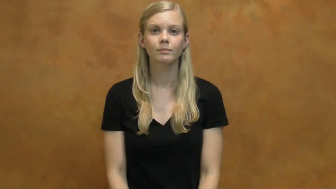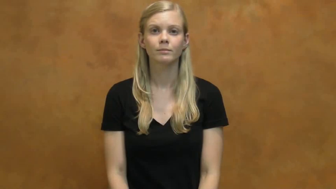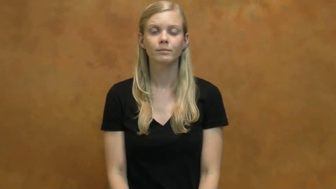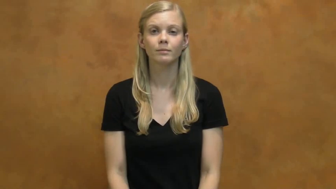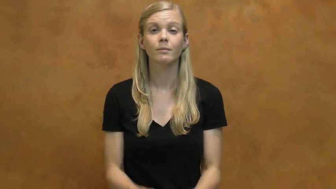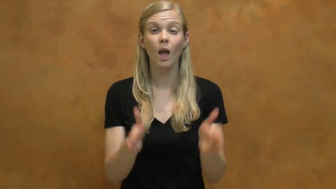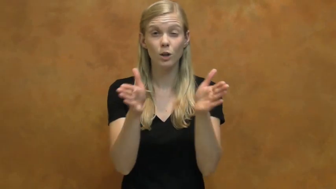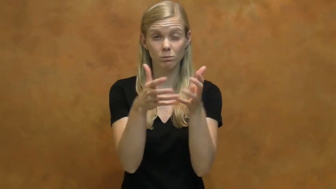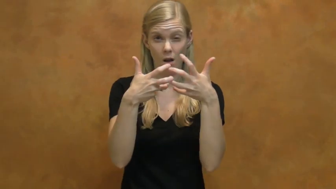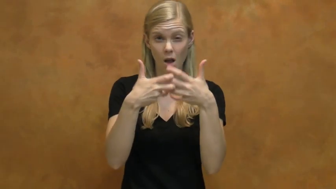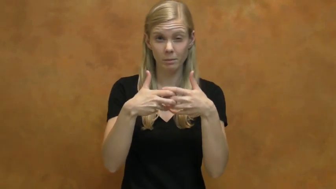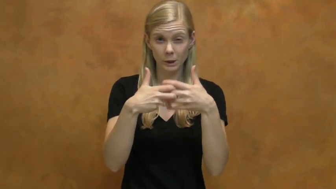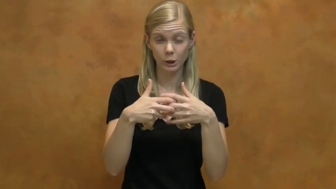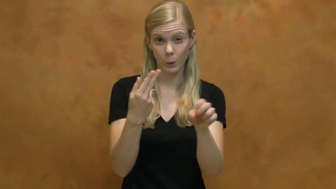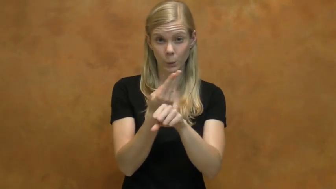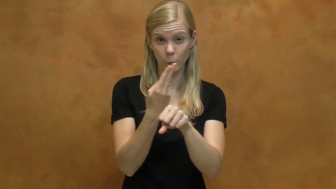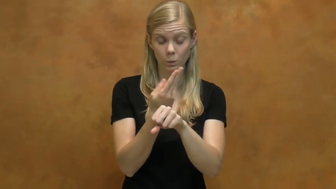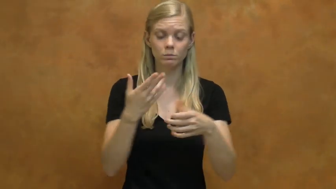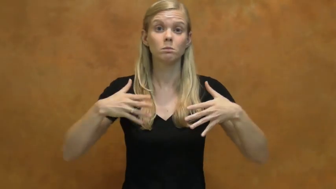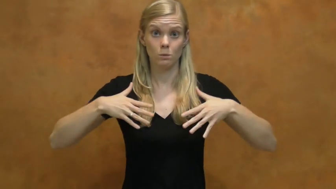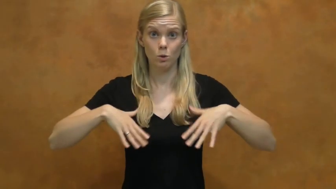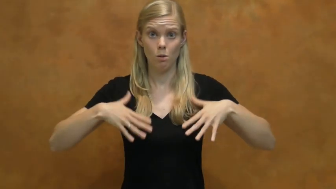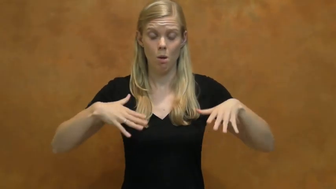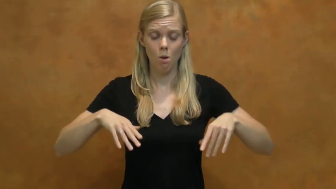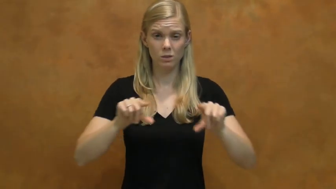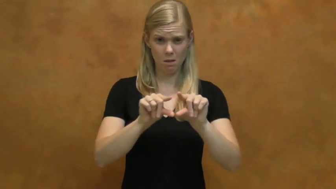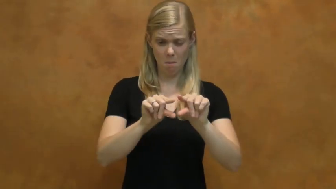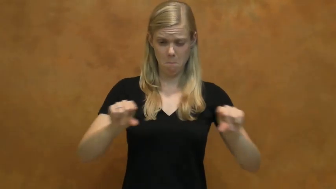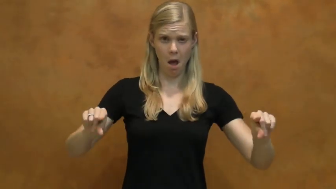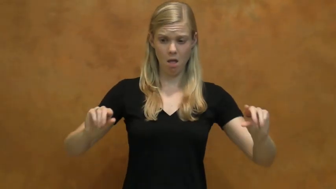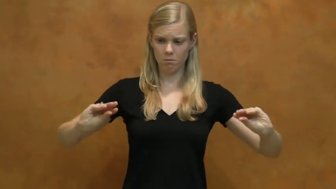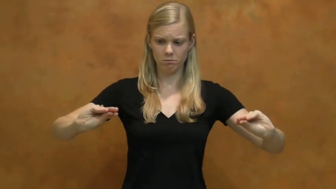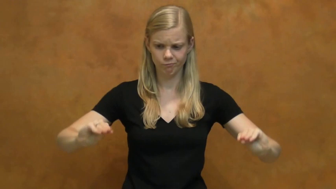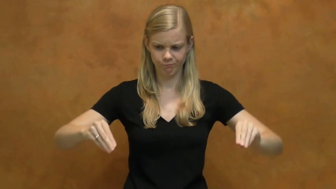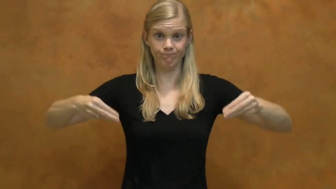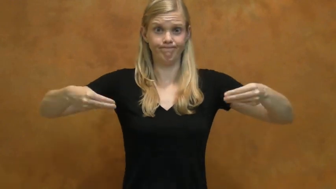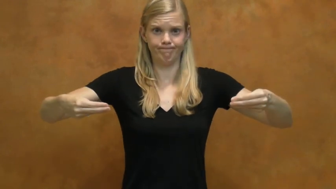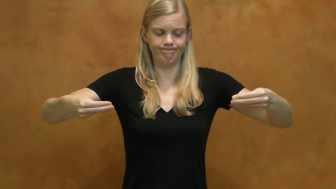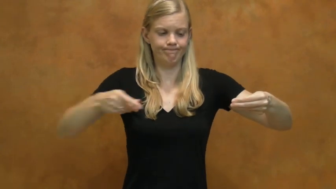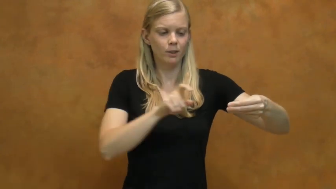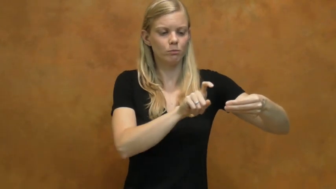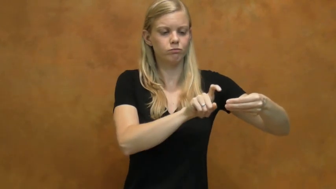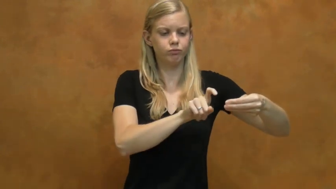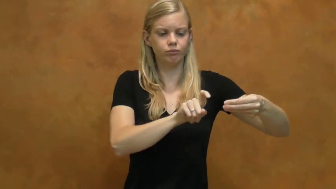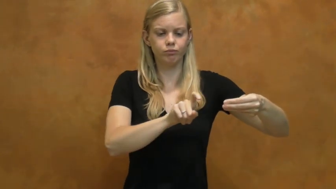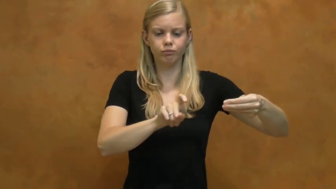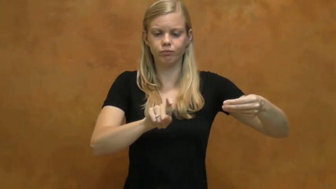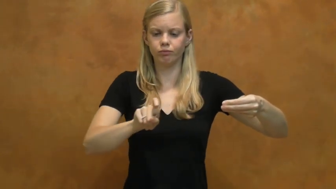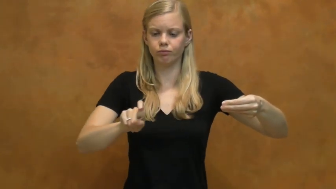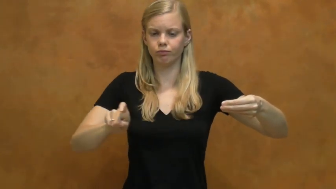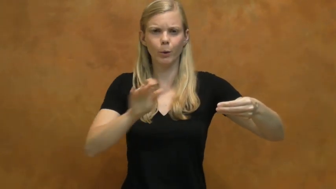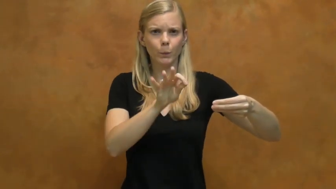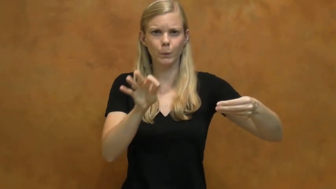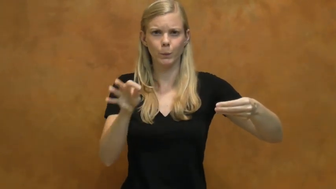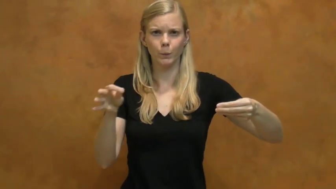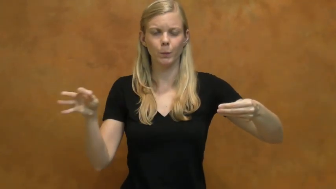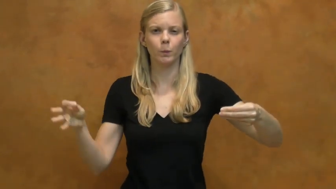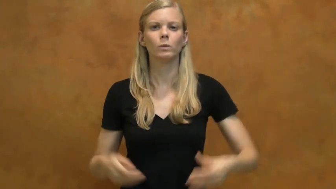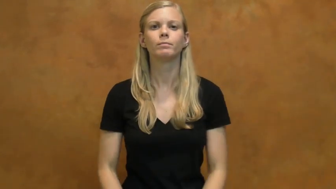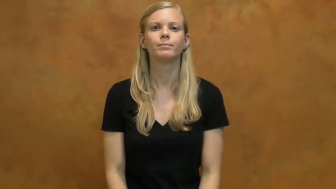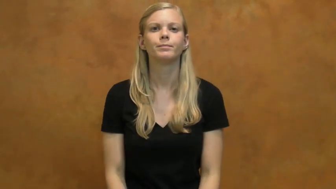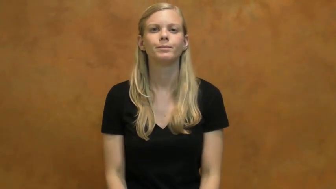hemming machine